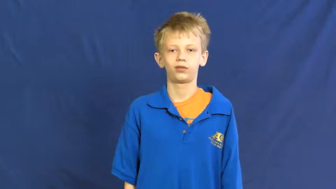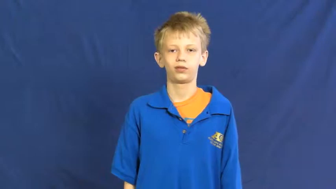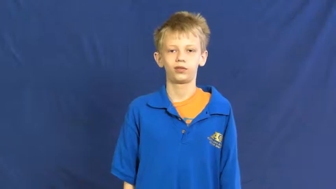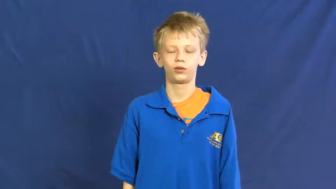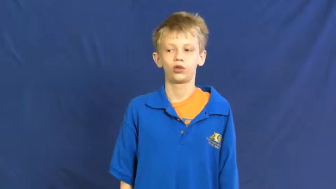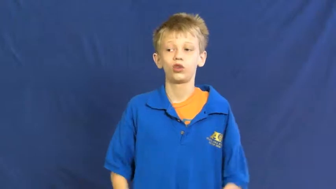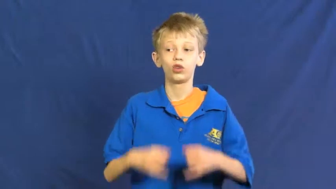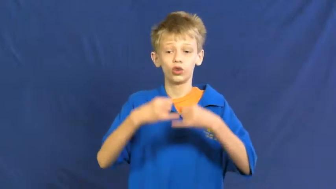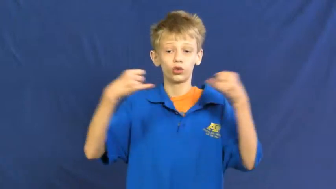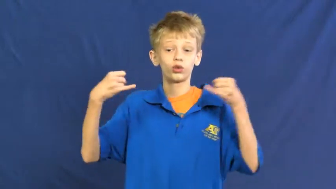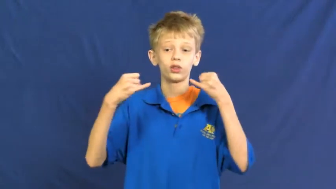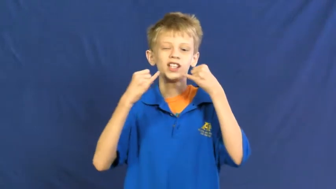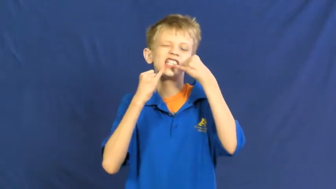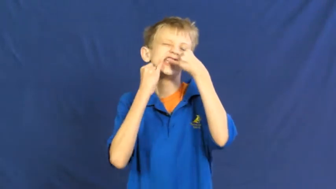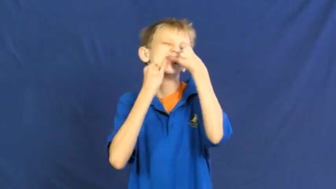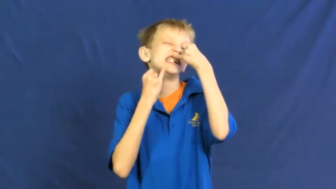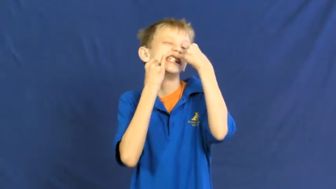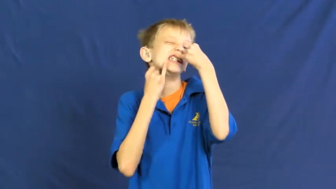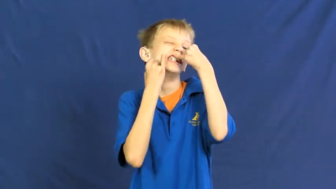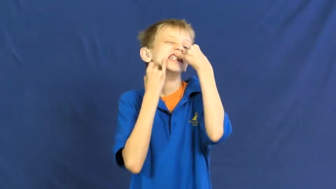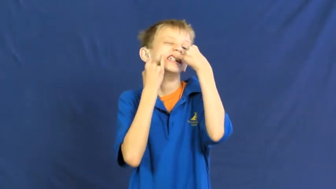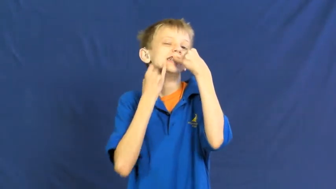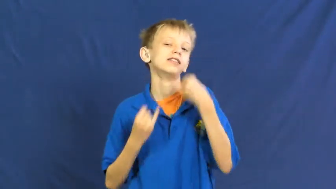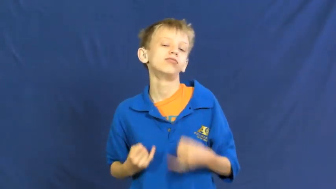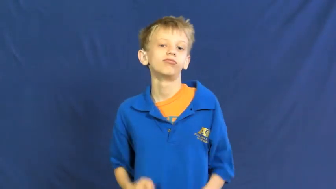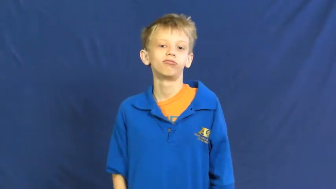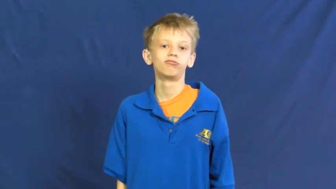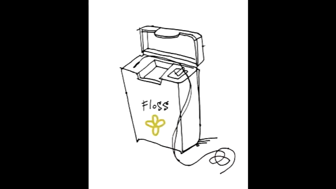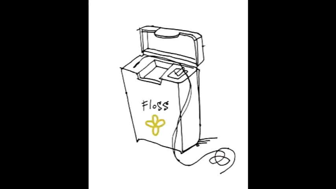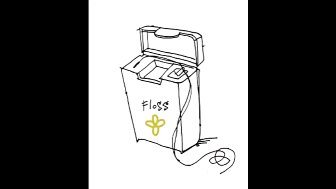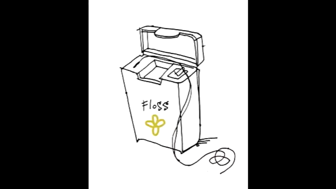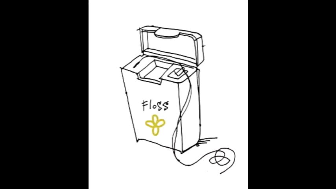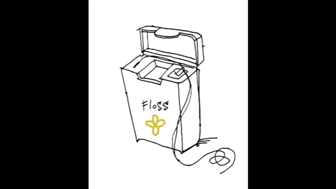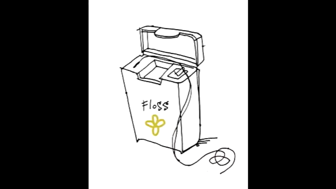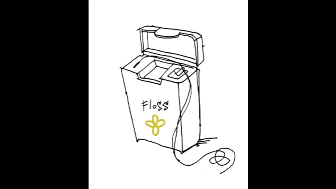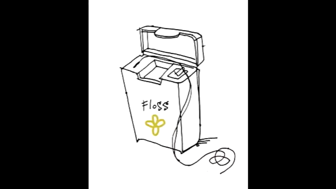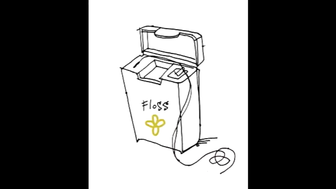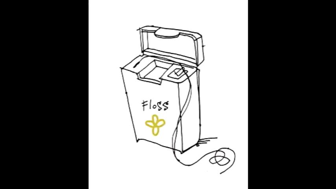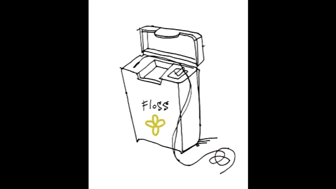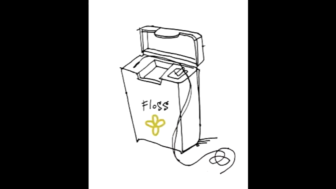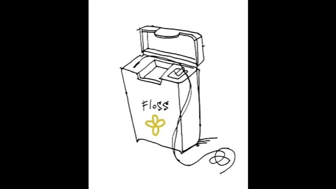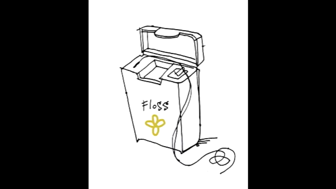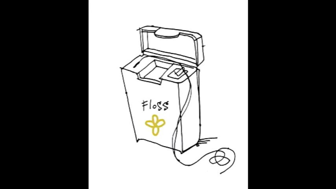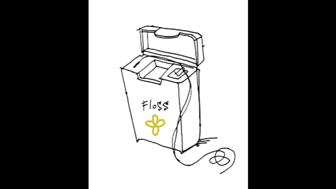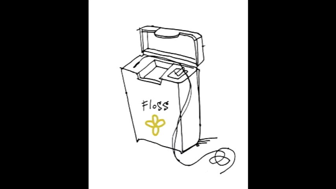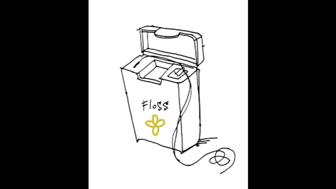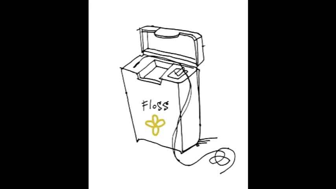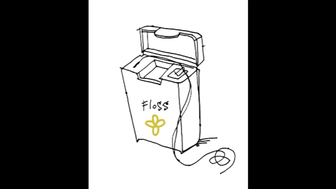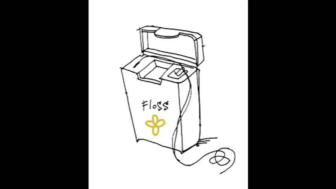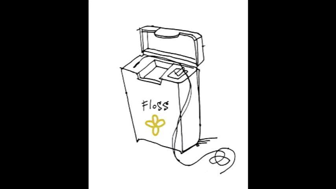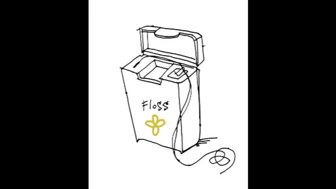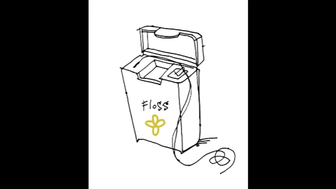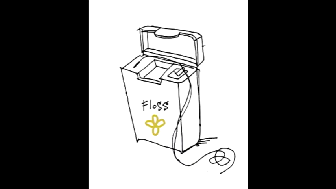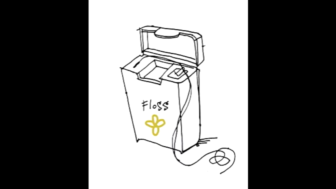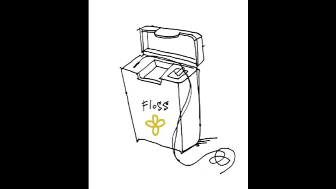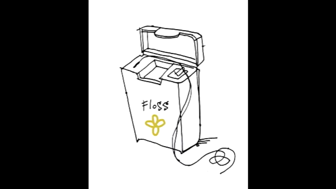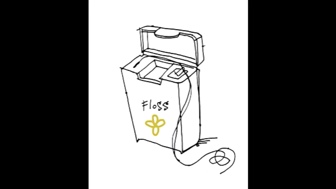floss